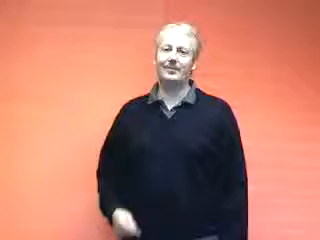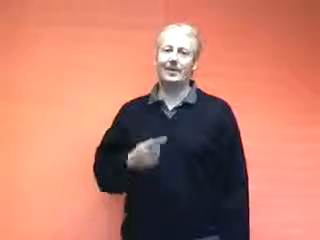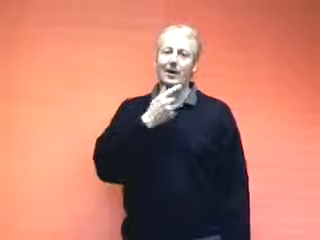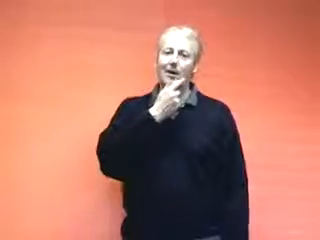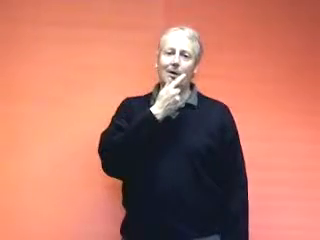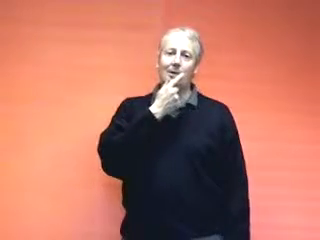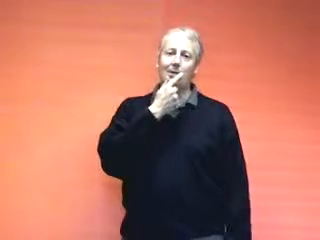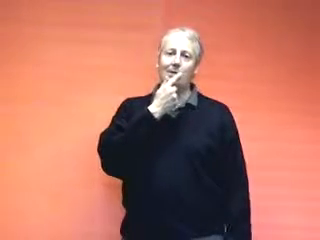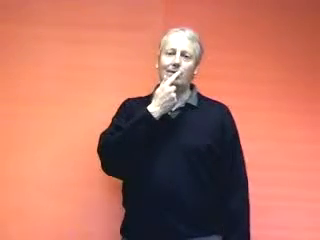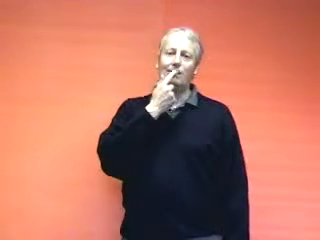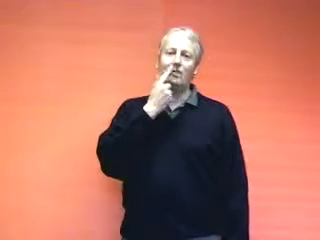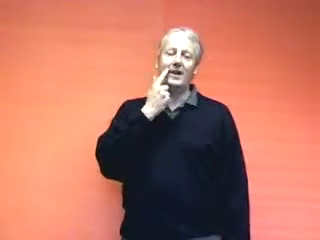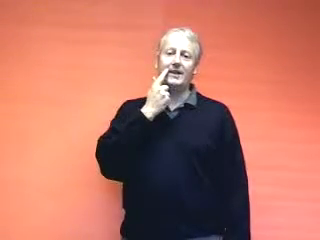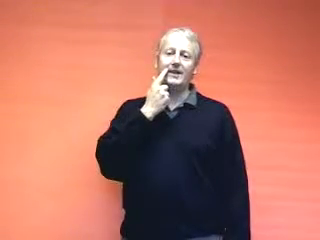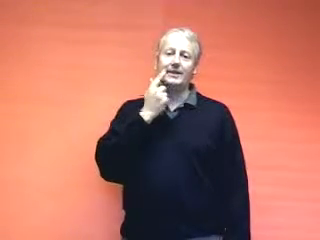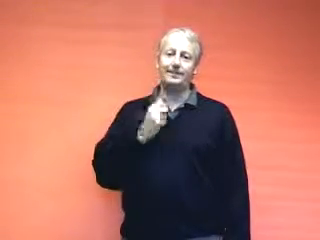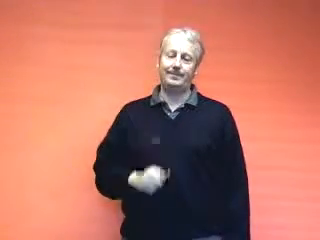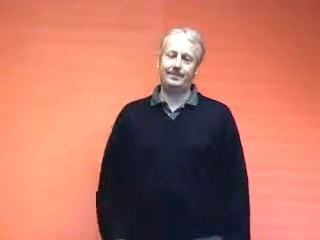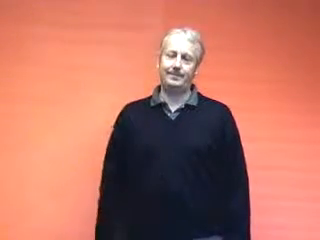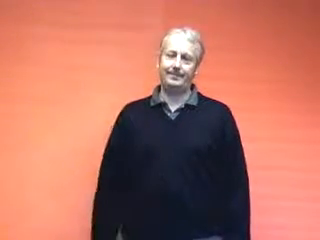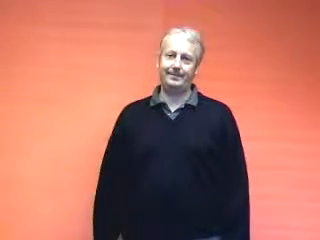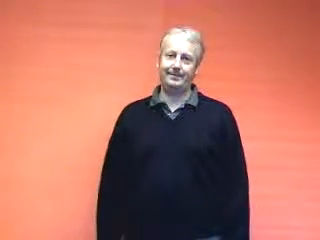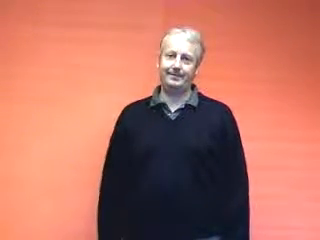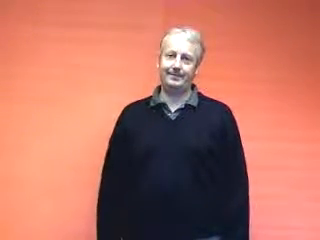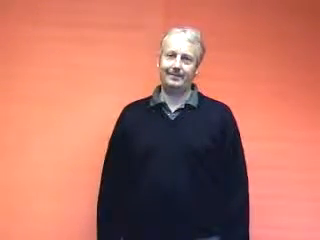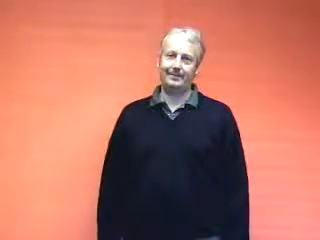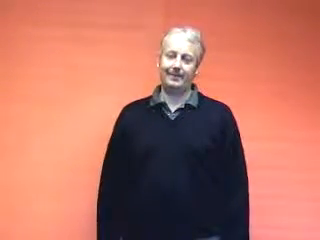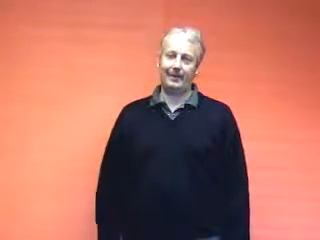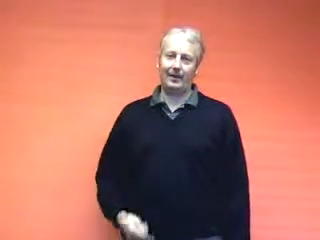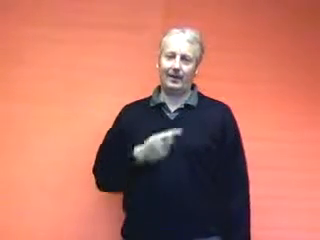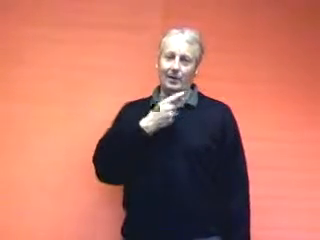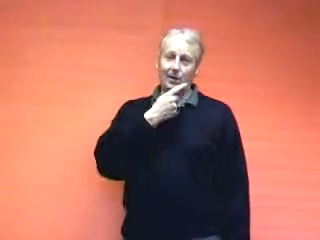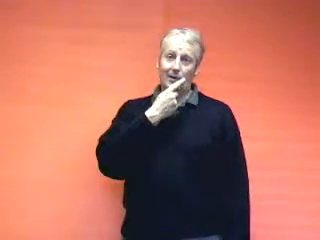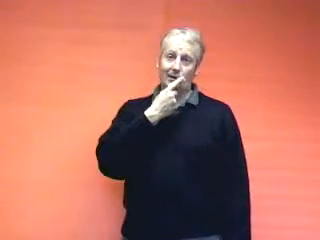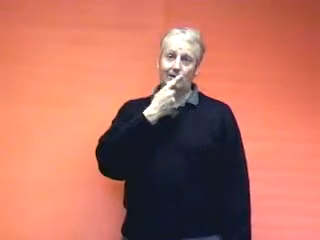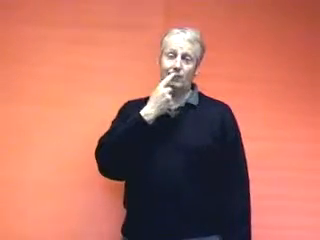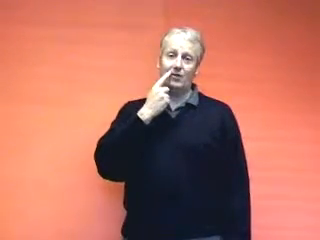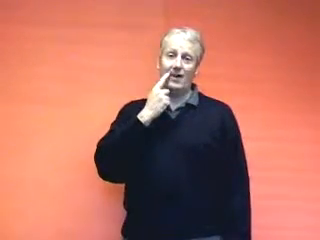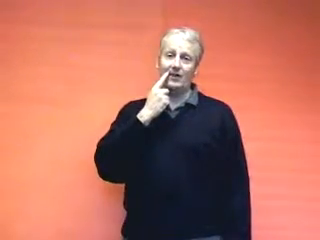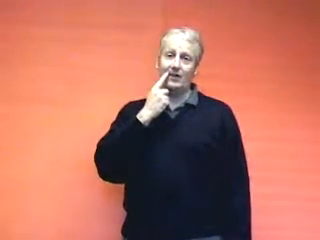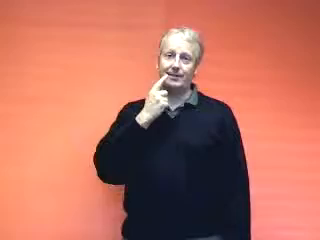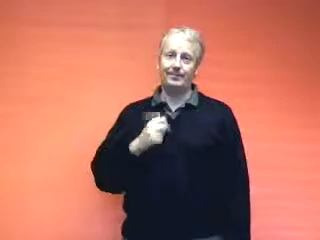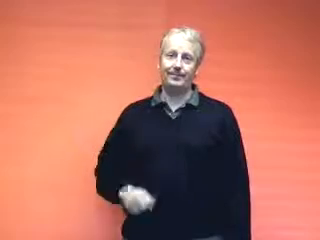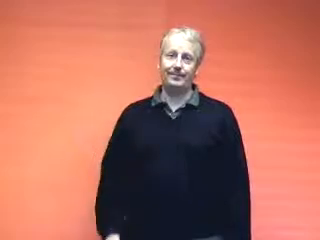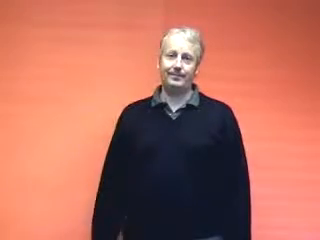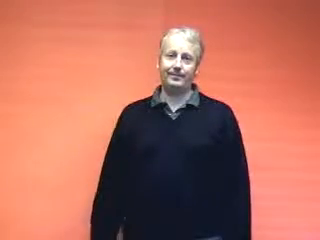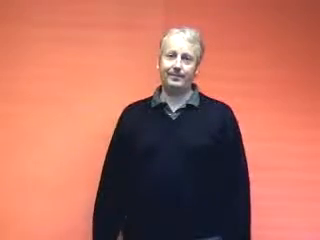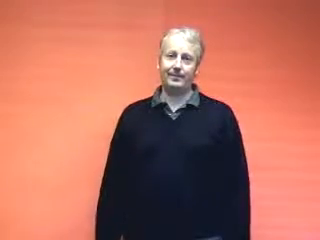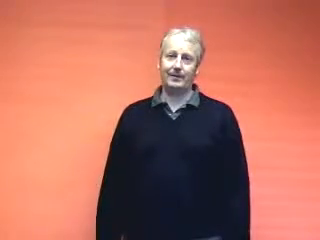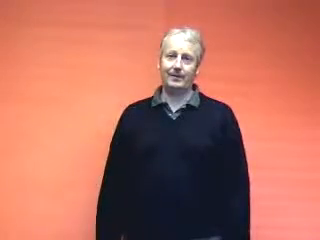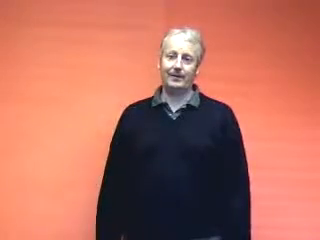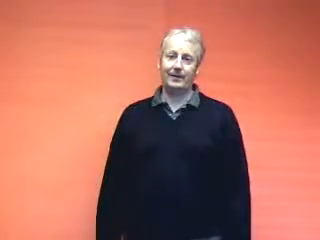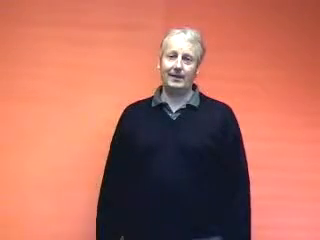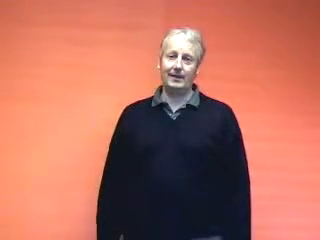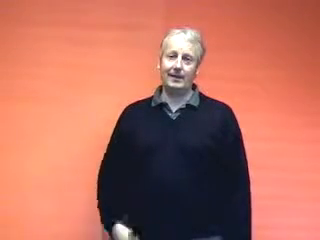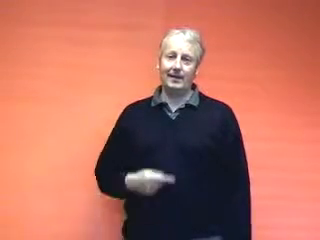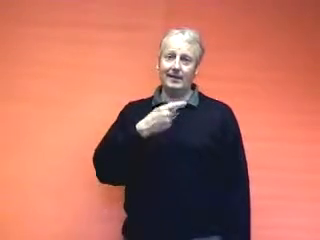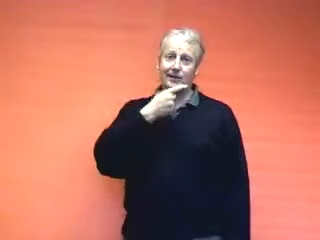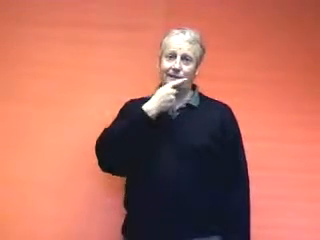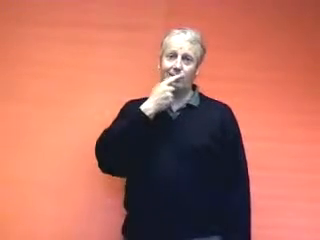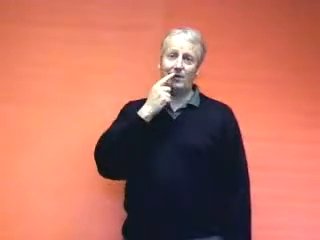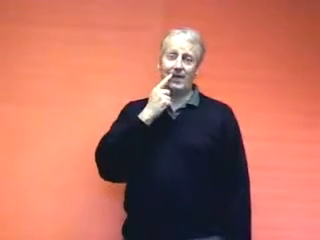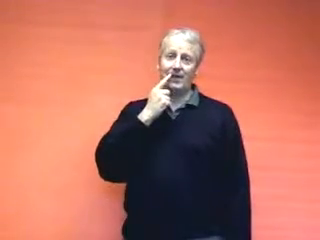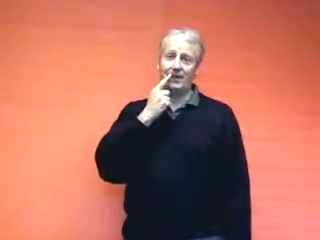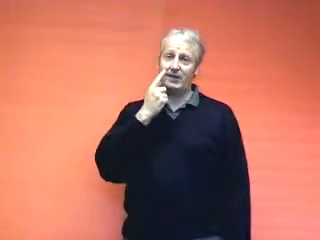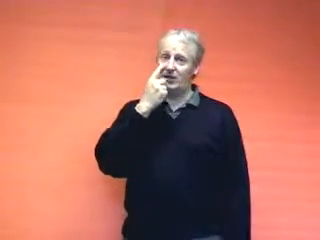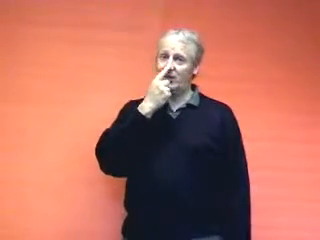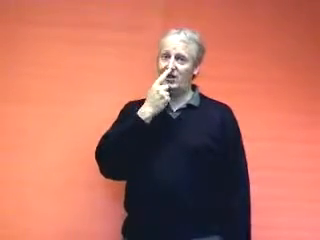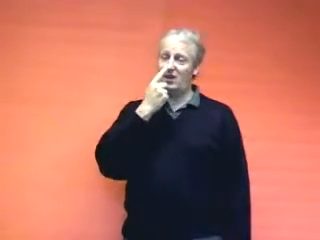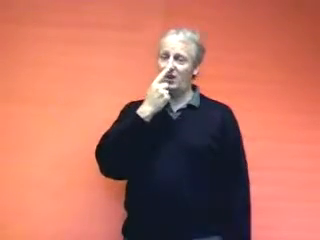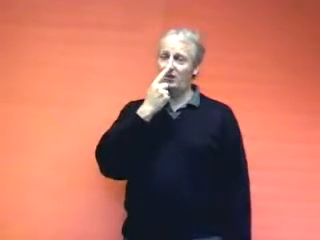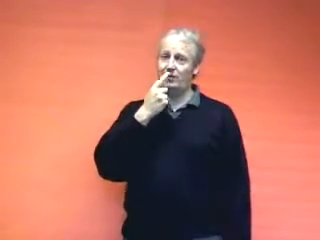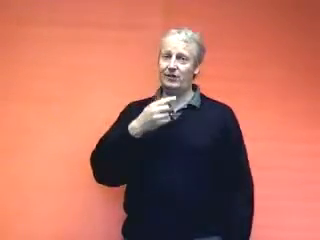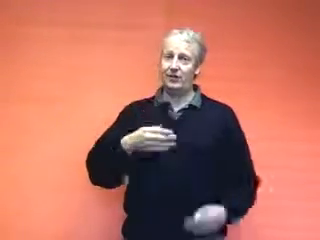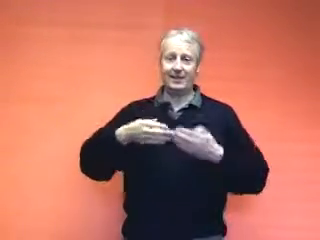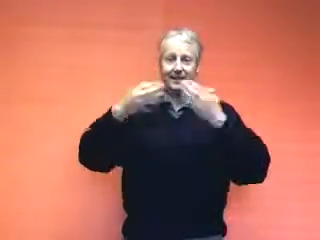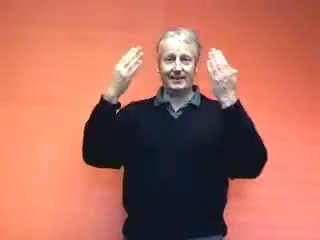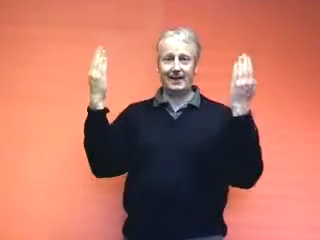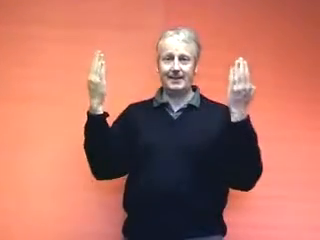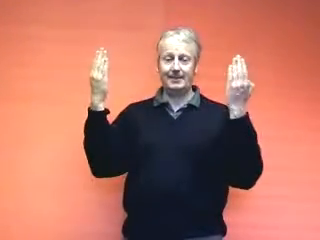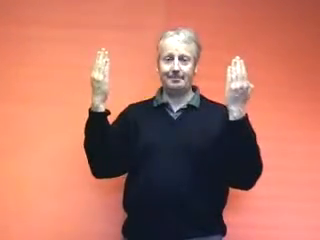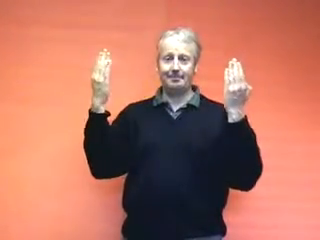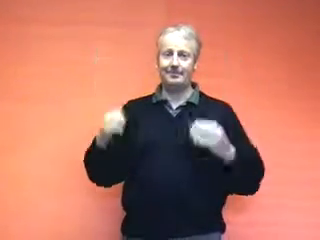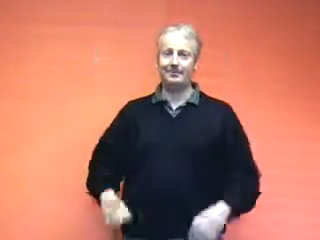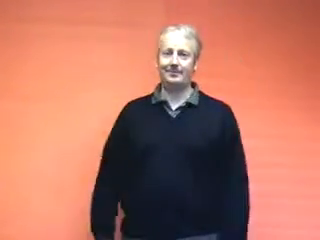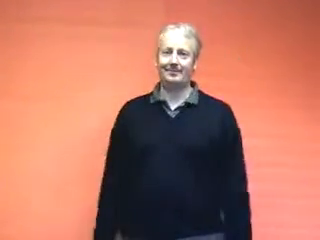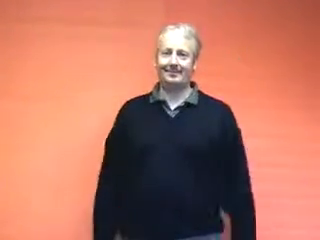Red